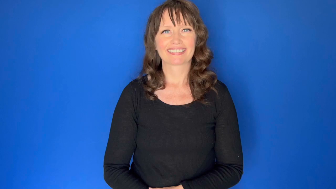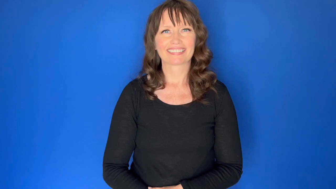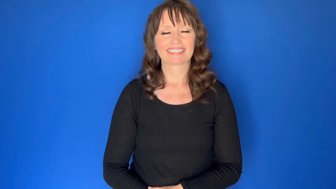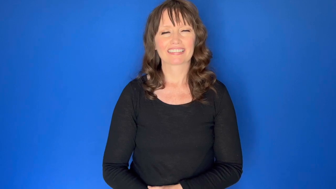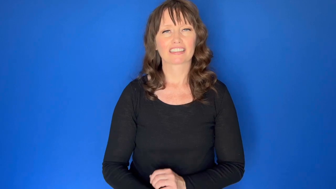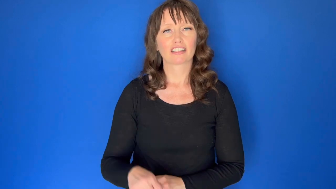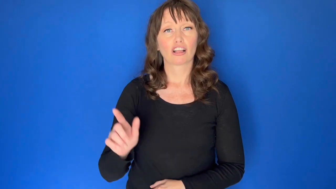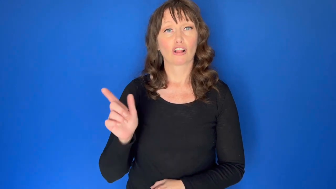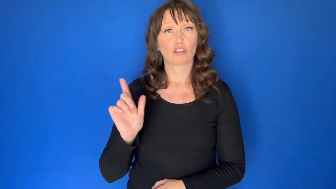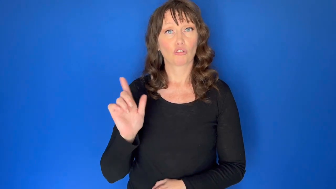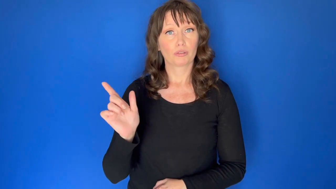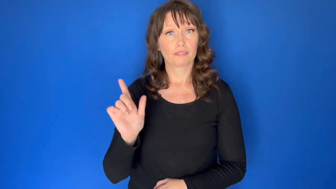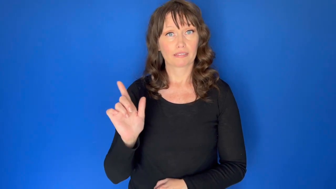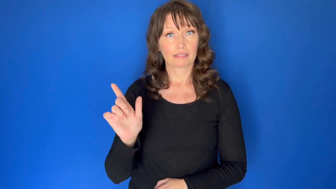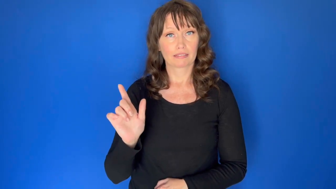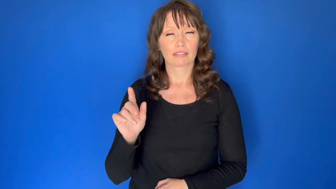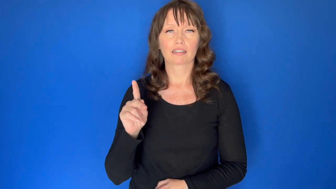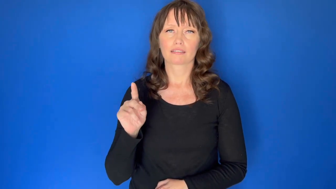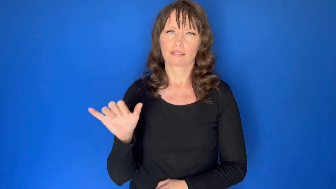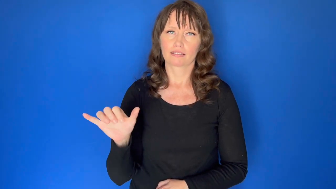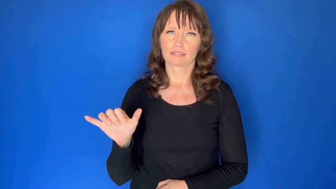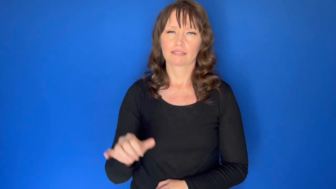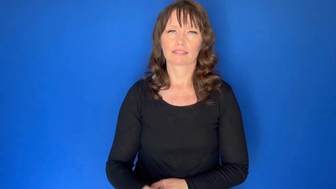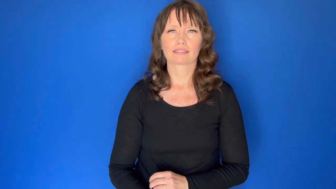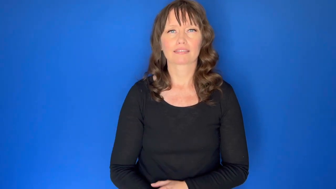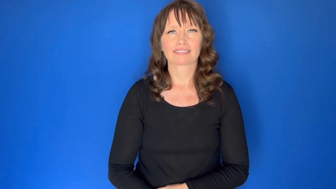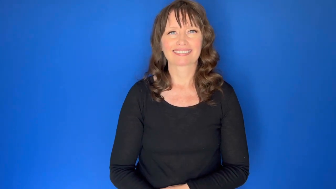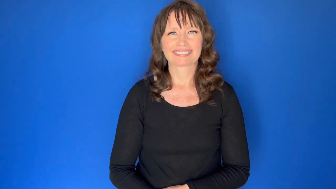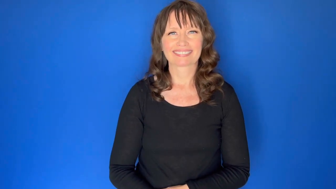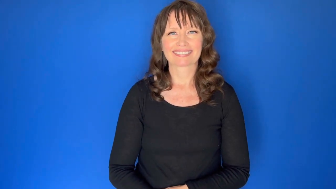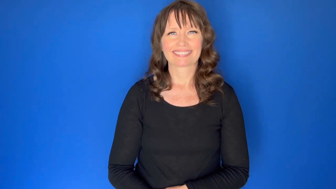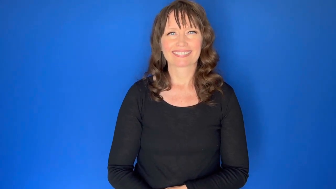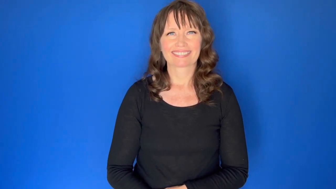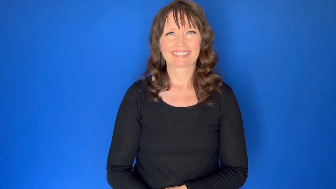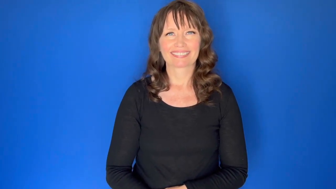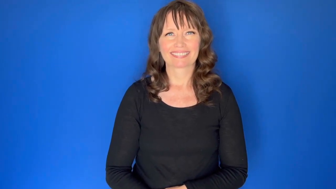Louisville, Kentucky